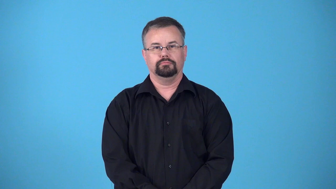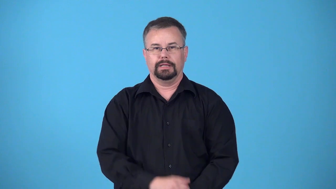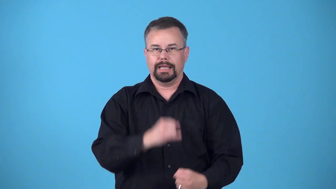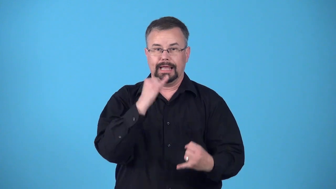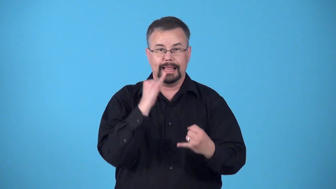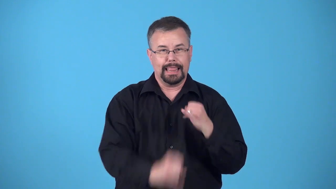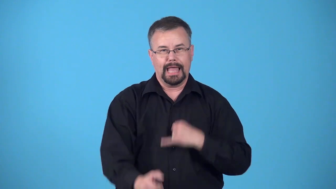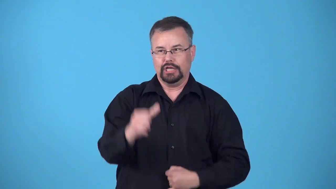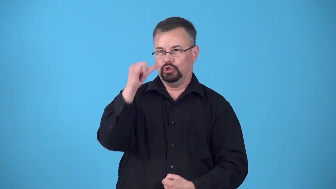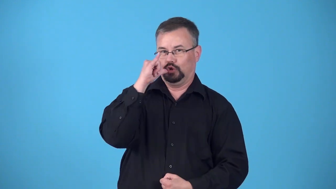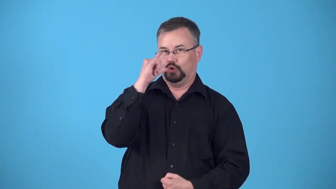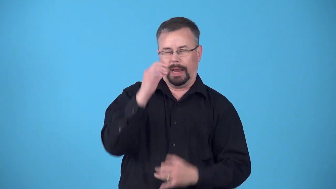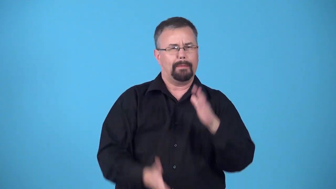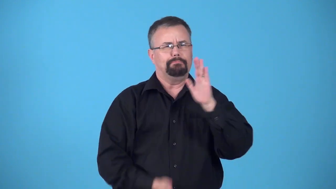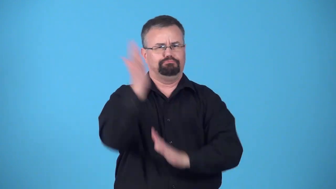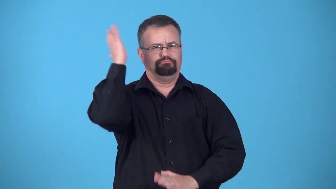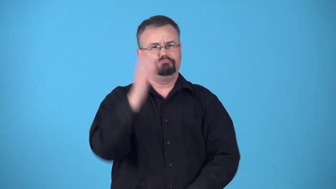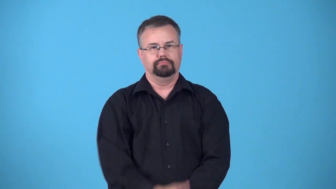one for the road